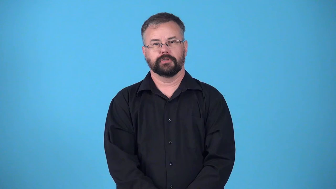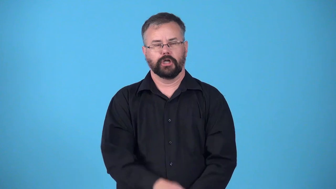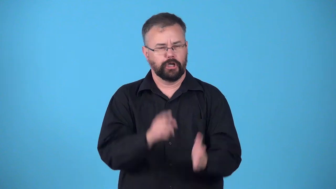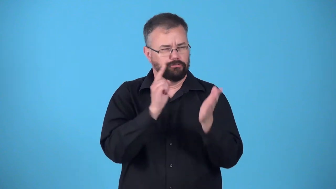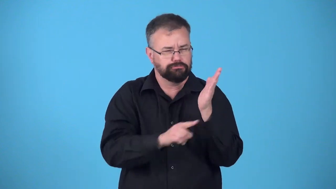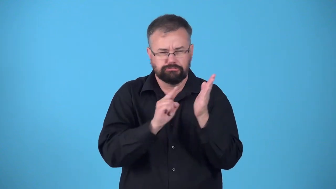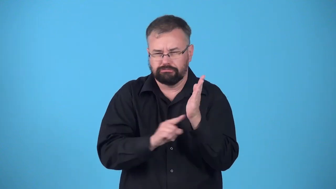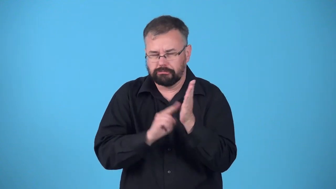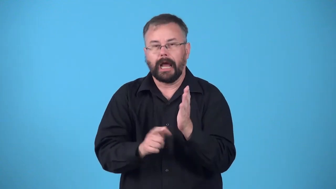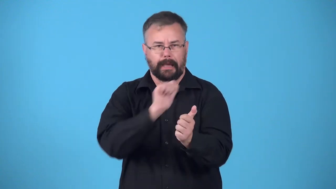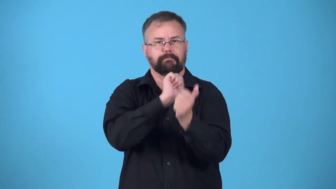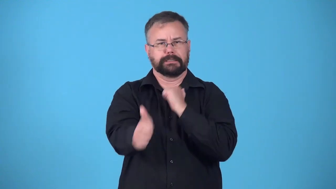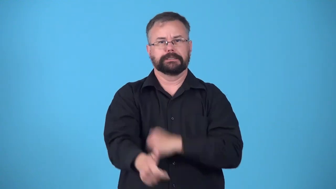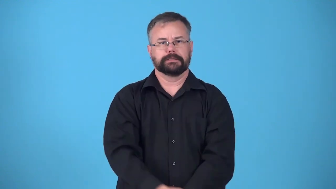check out